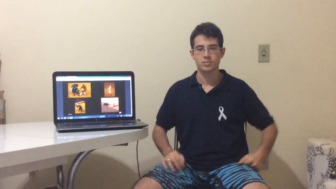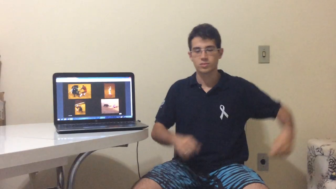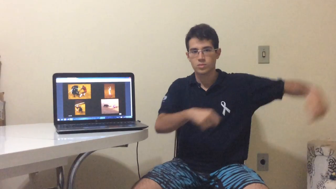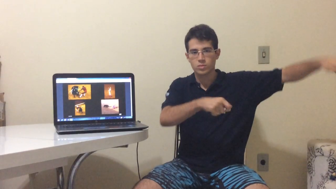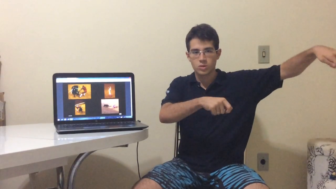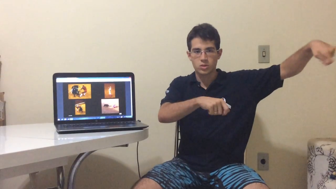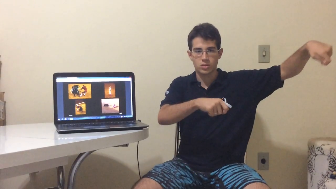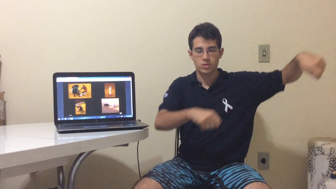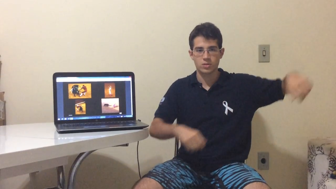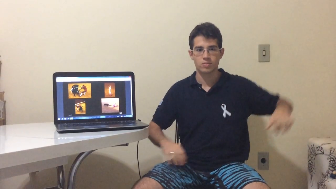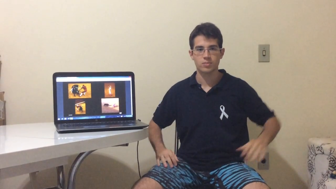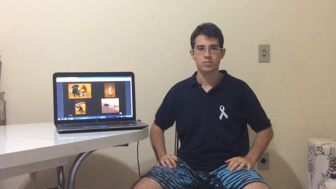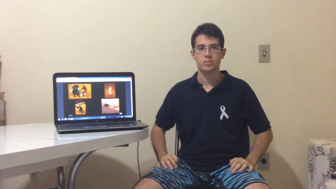bullfighting